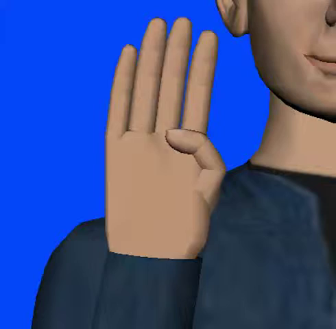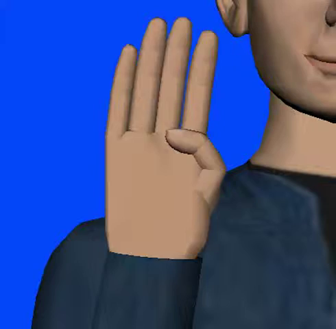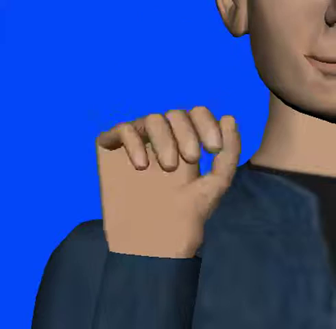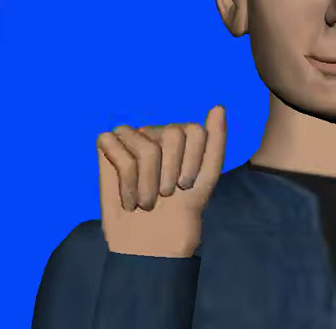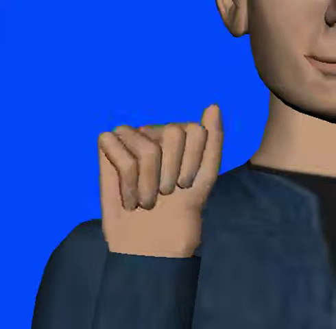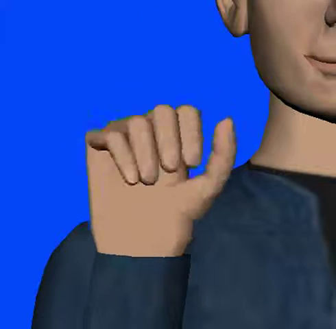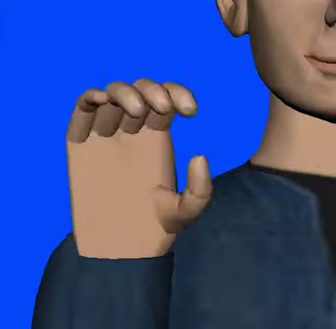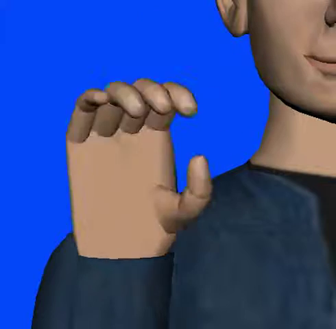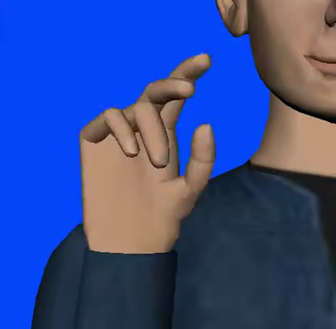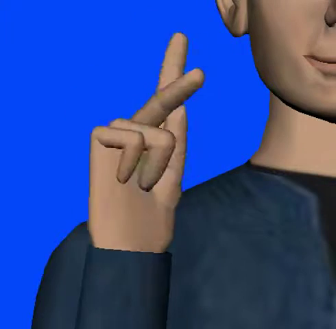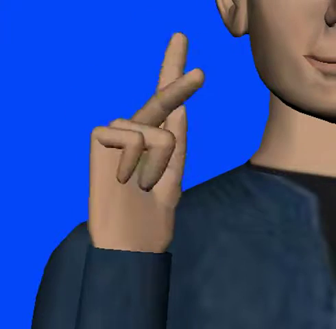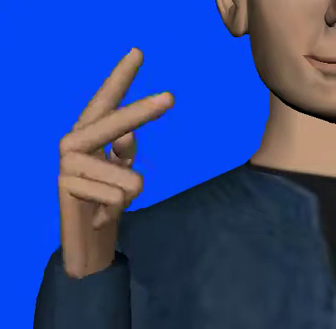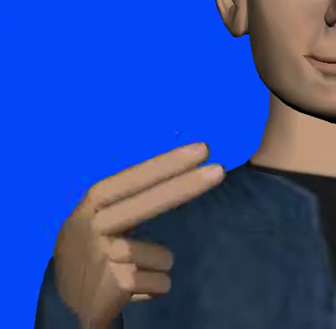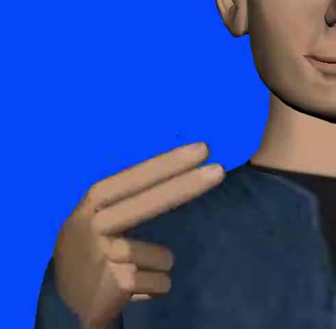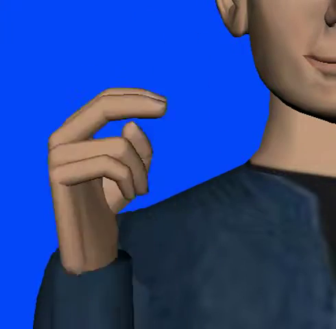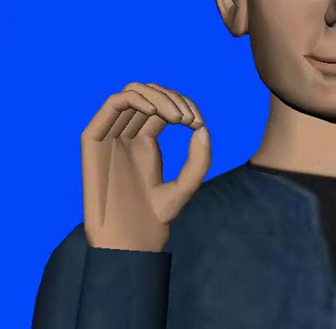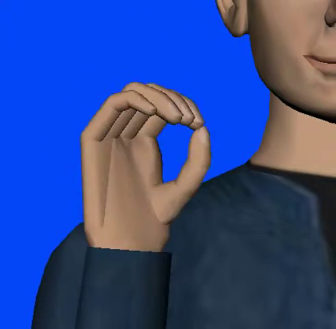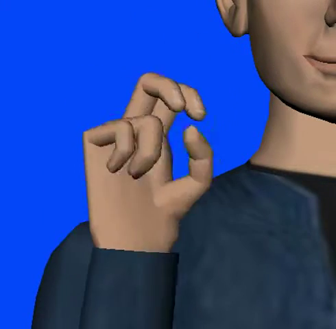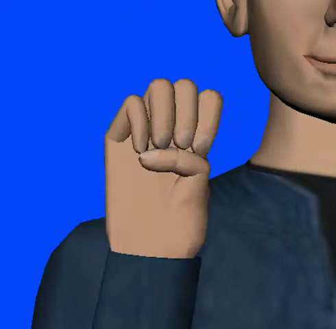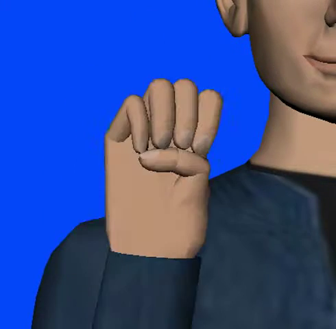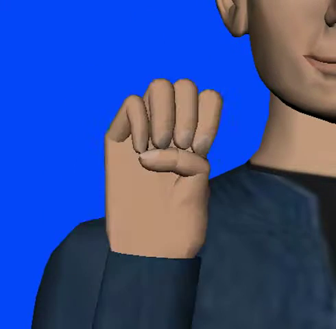backhoe